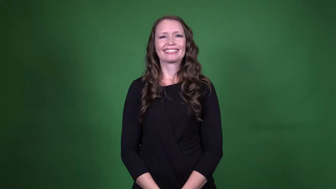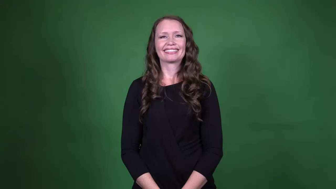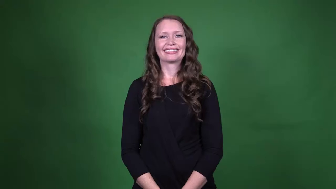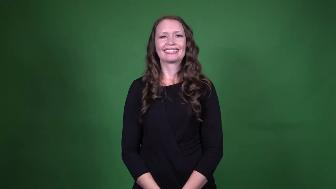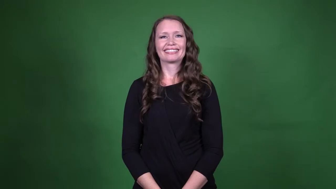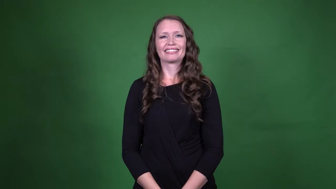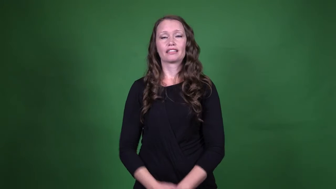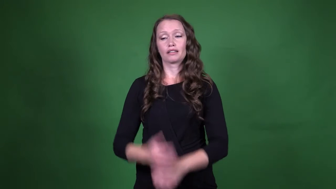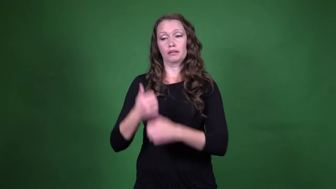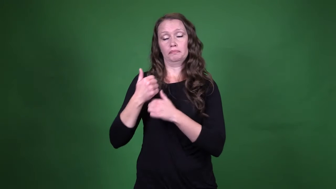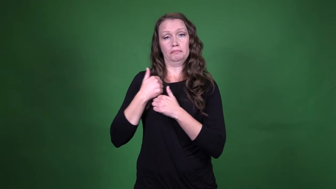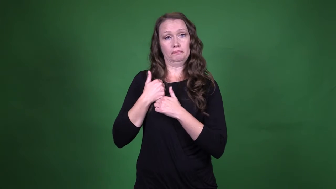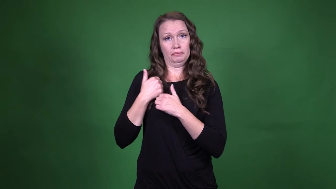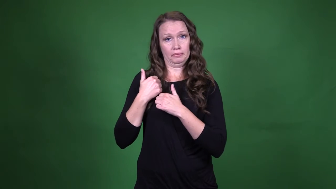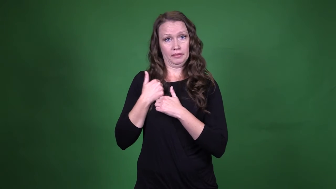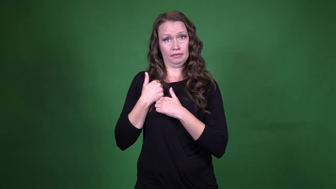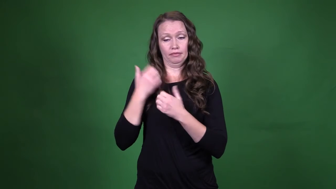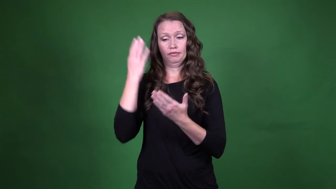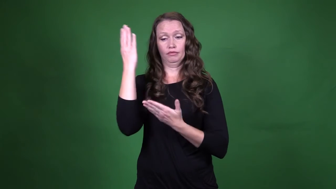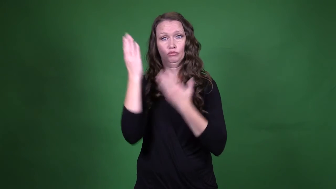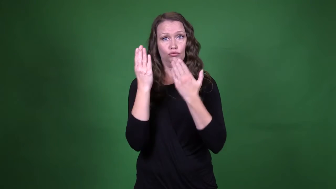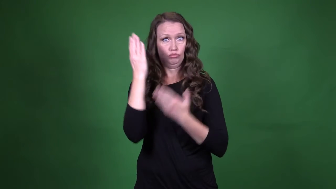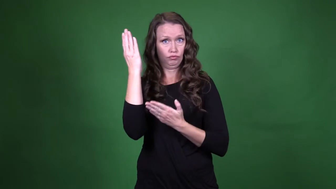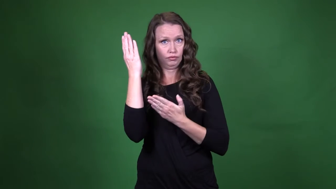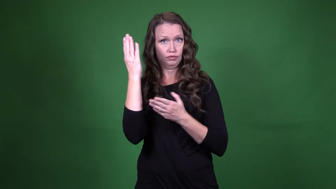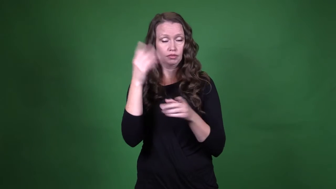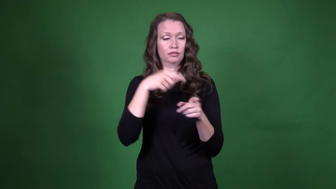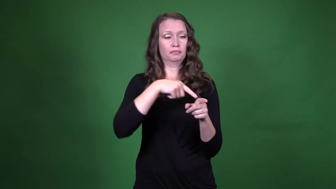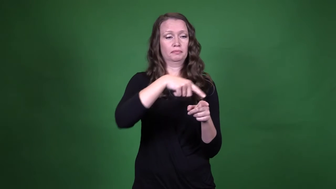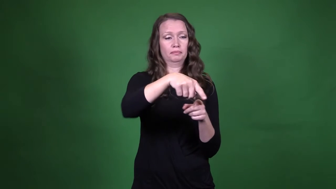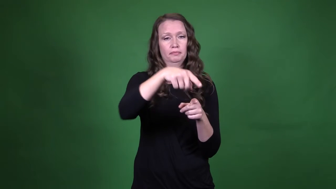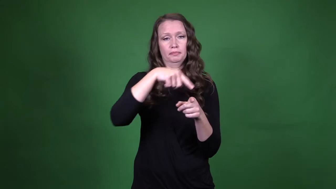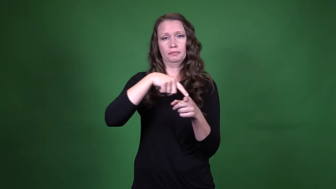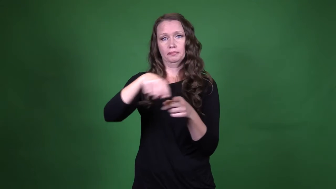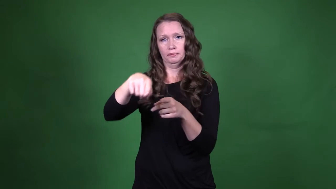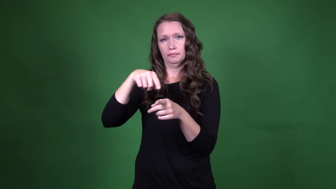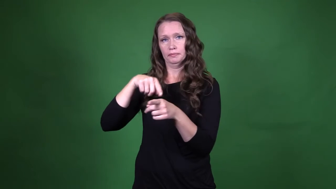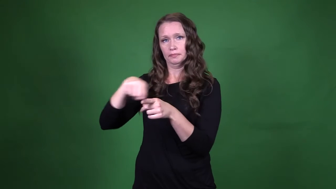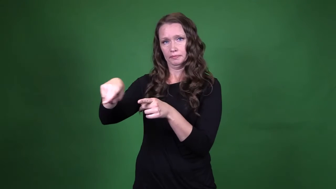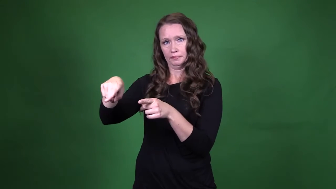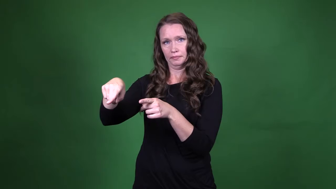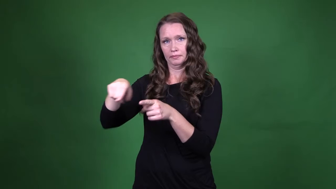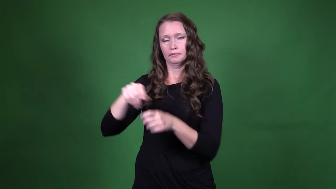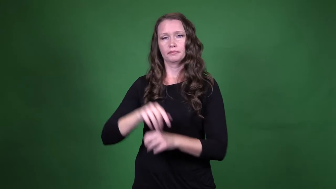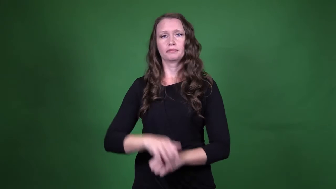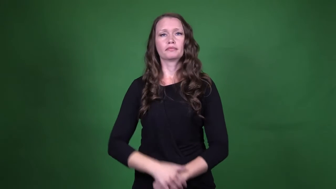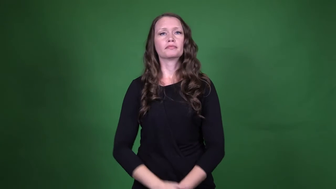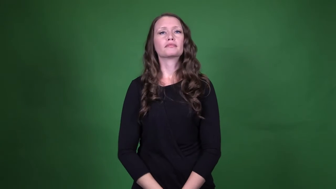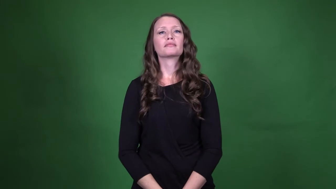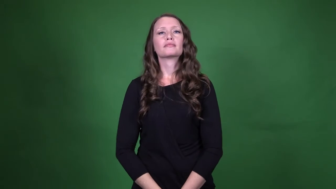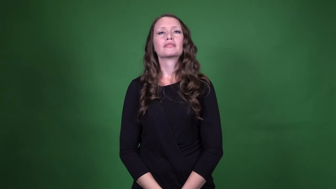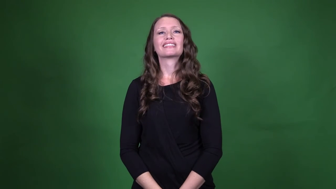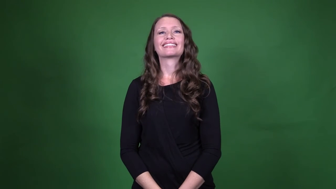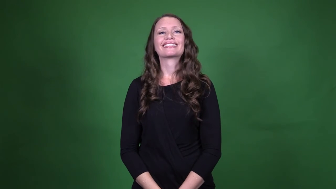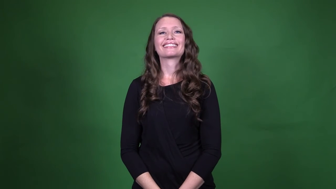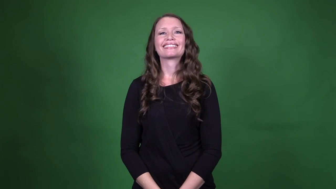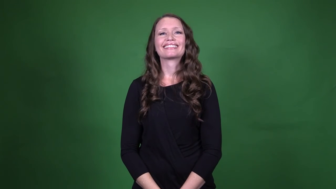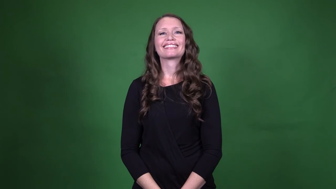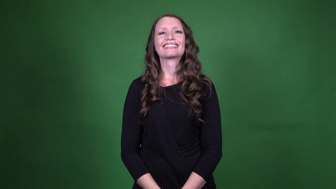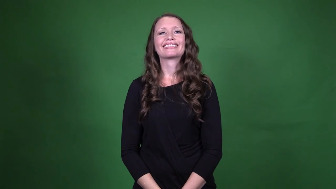branches military service